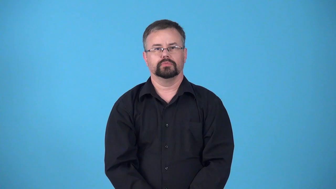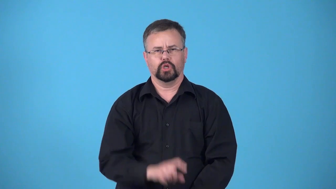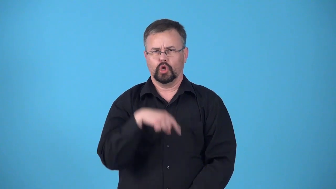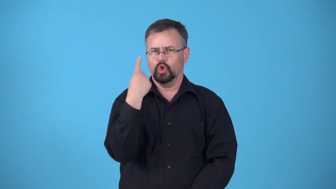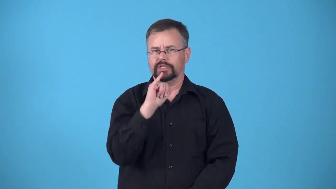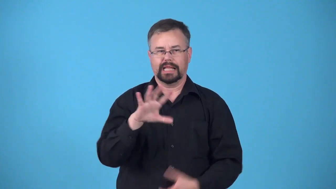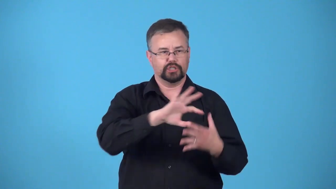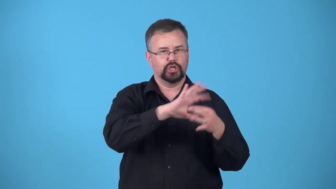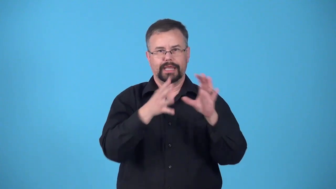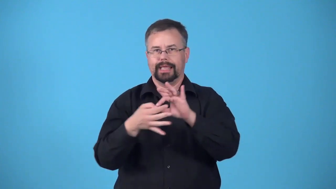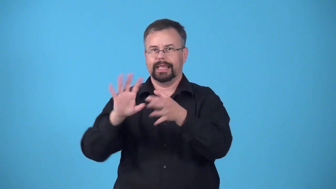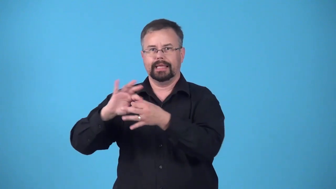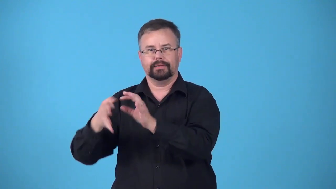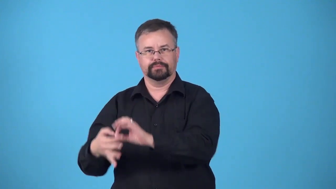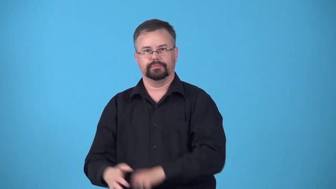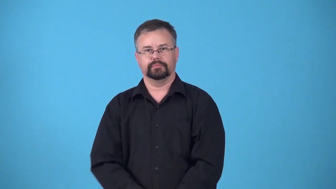chainlike,catenulate